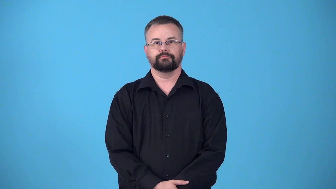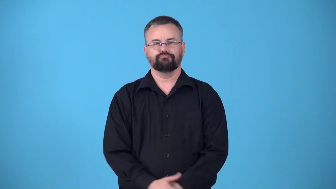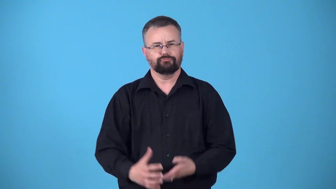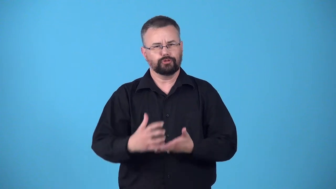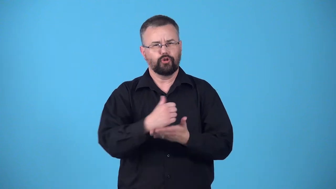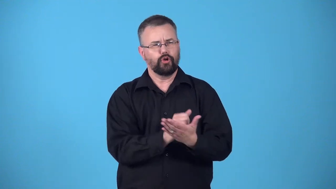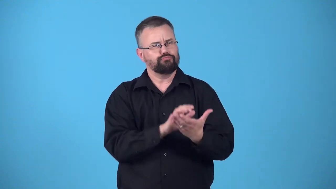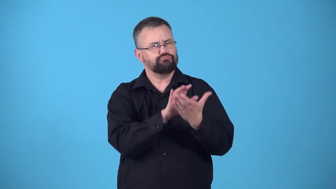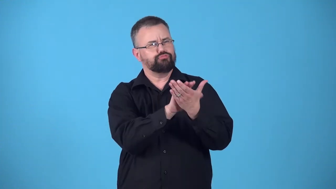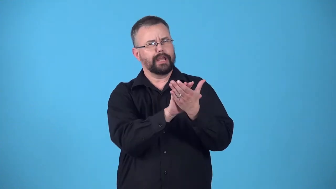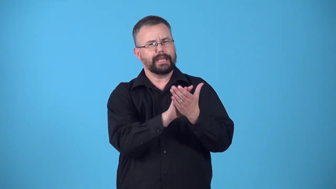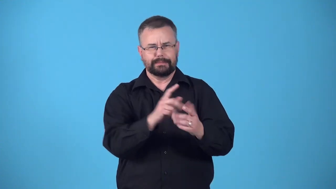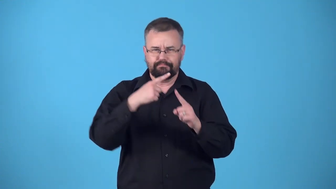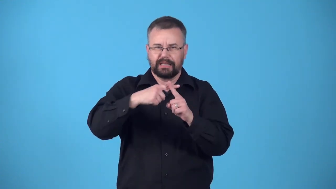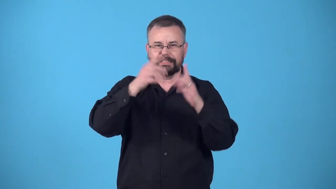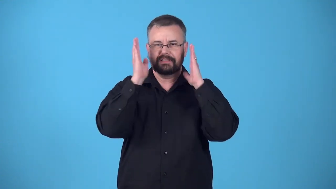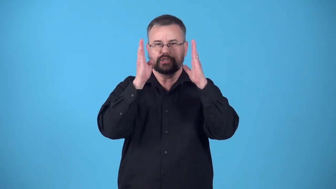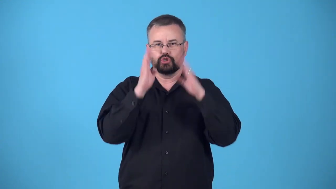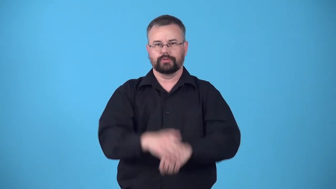day in the sun